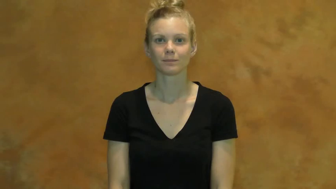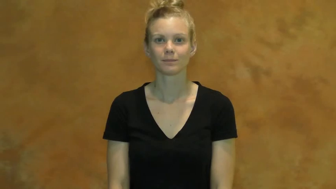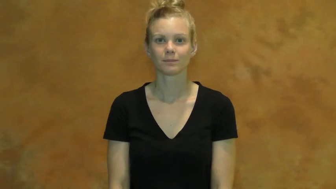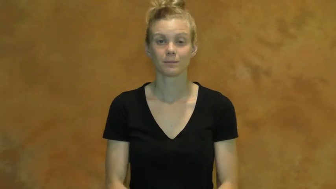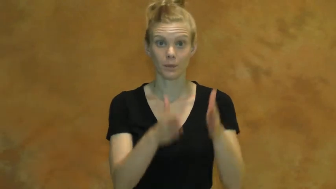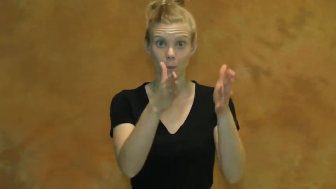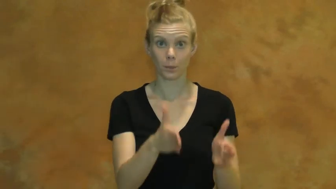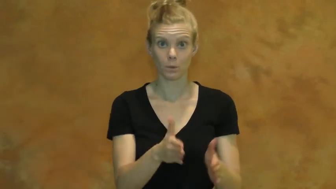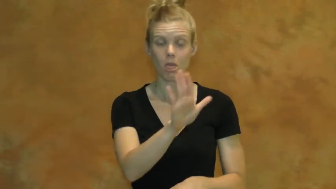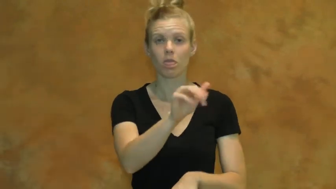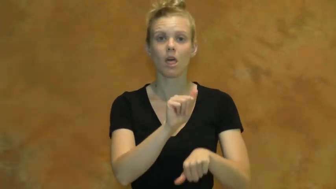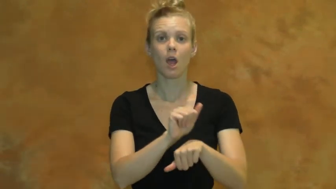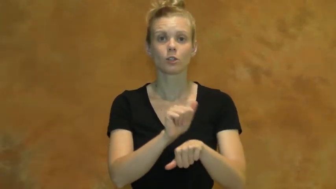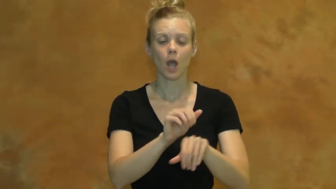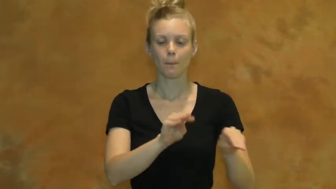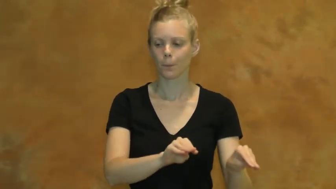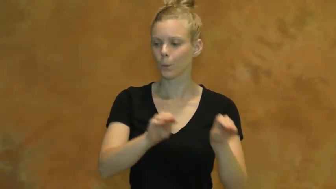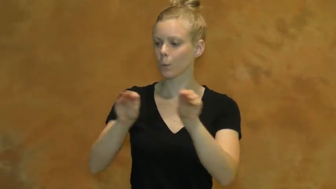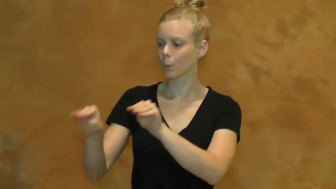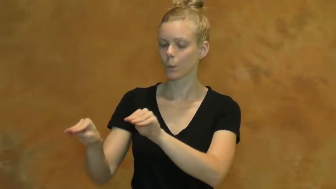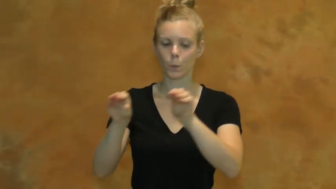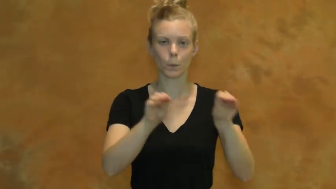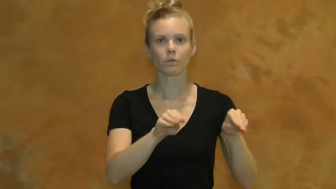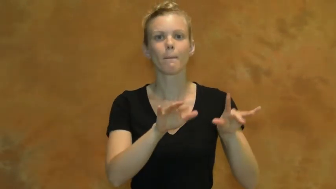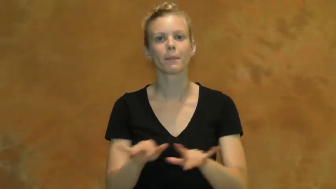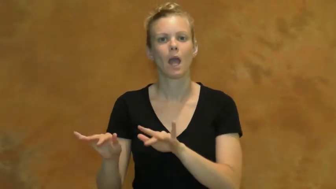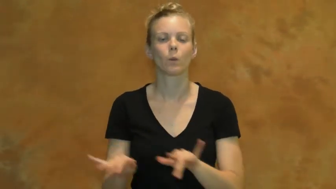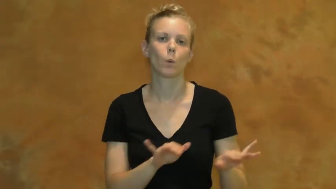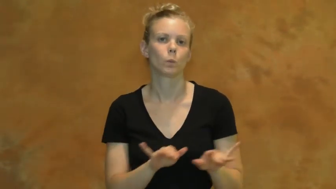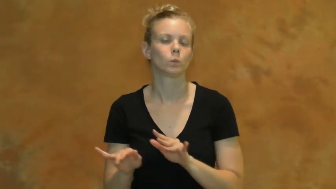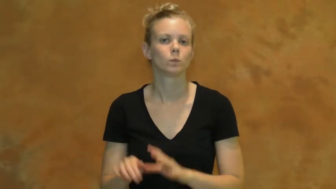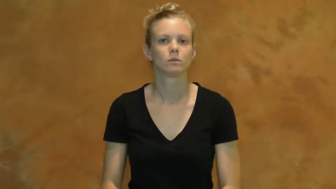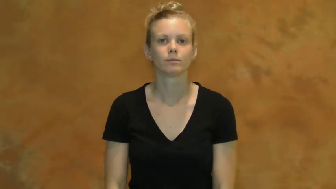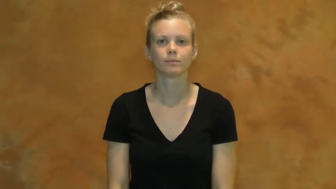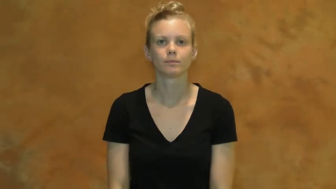piano mover